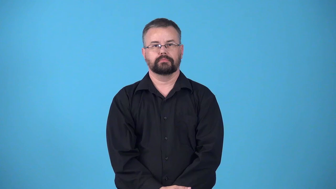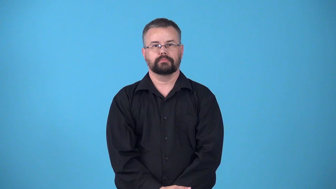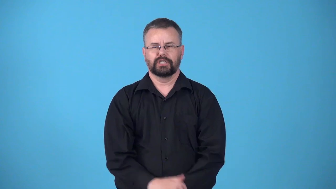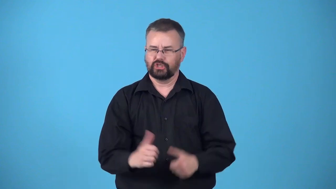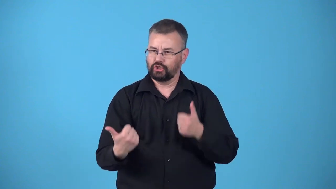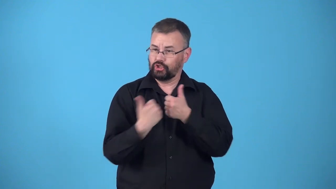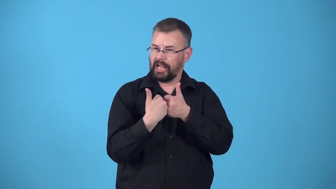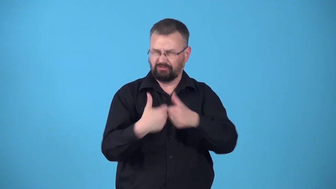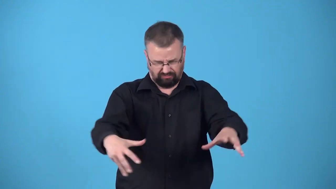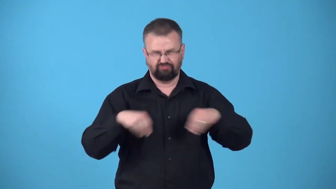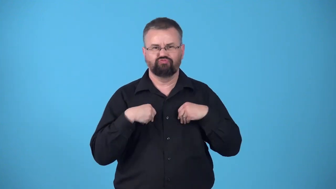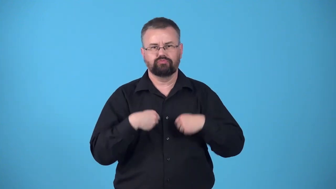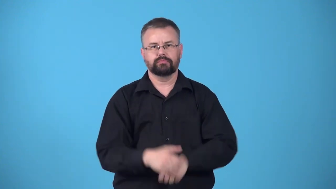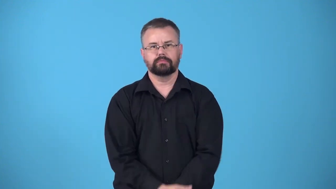game on